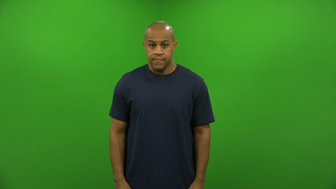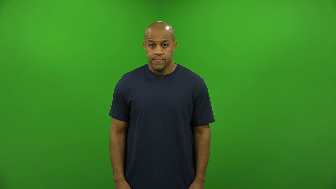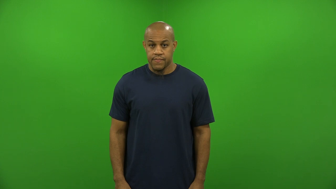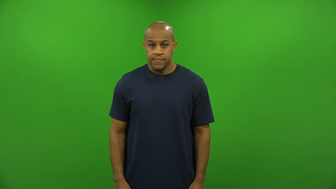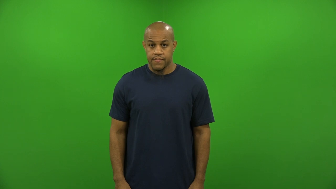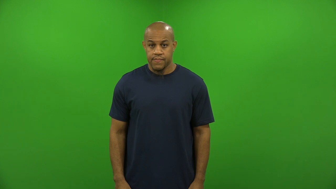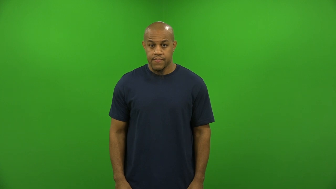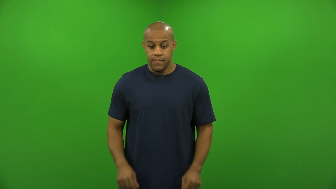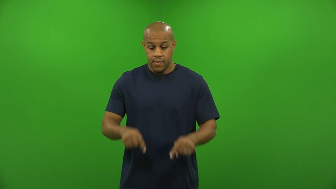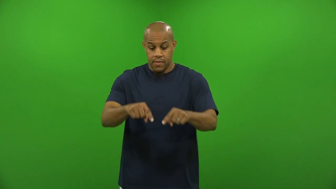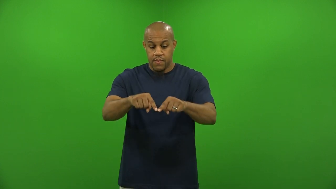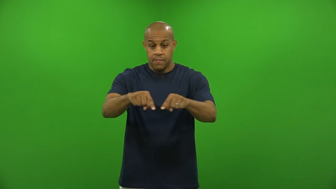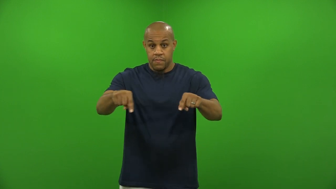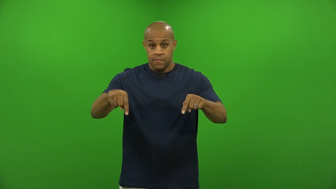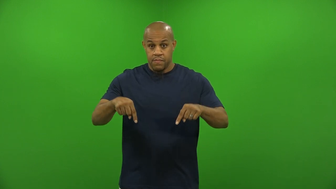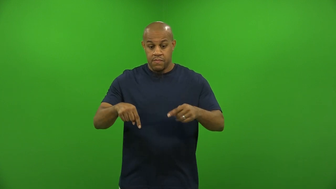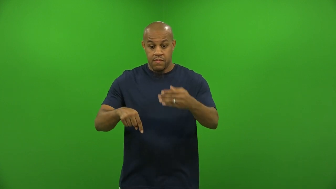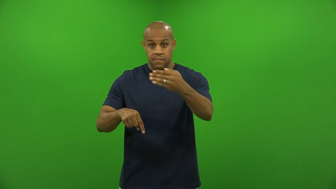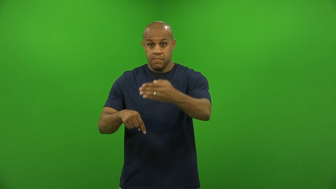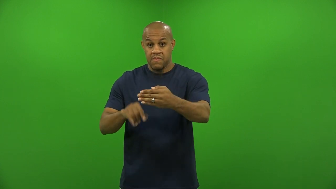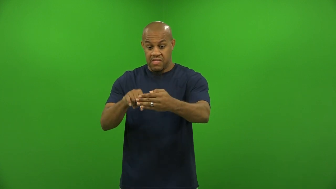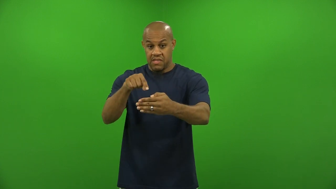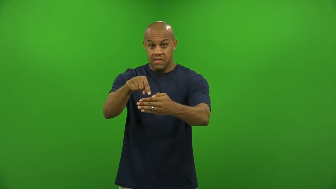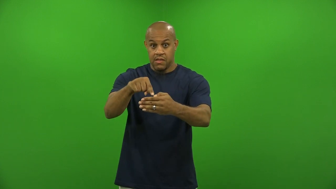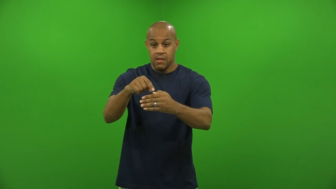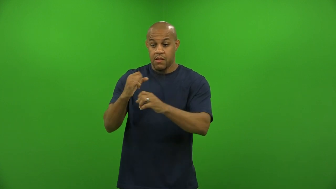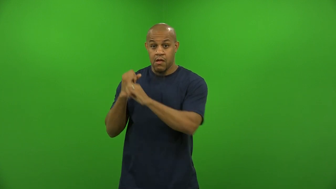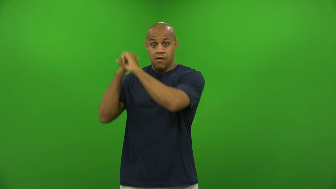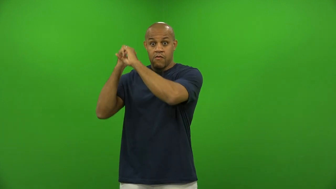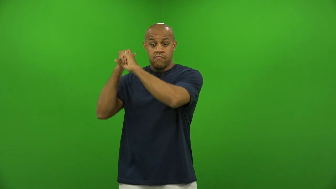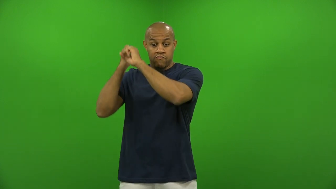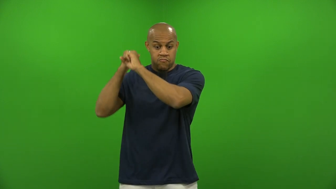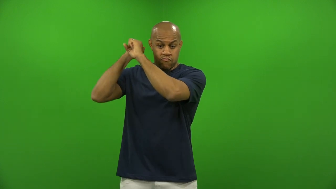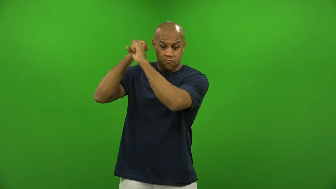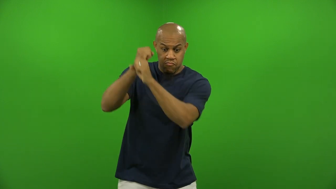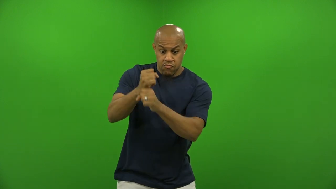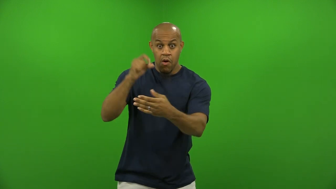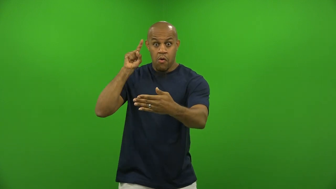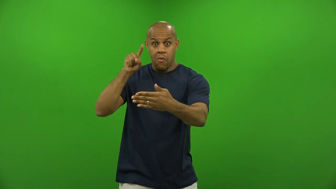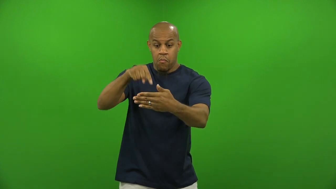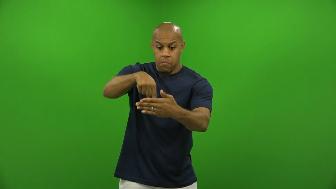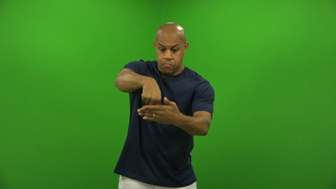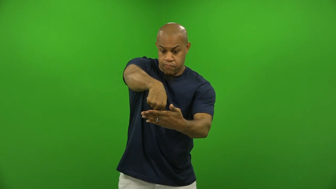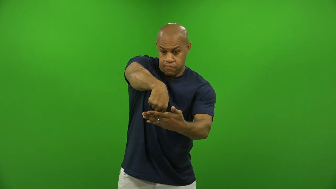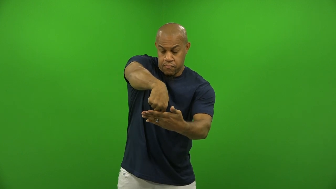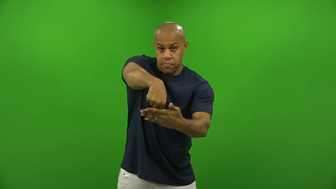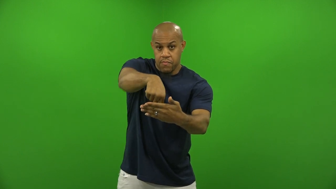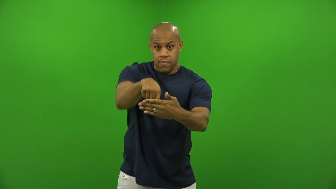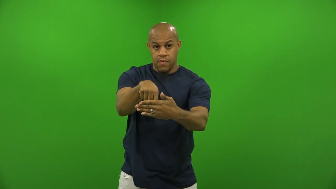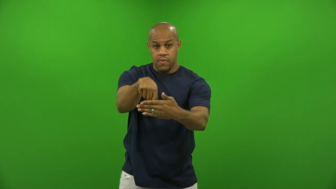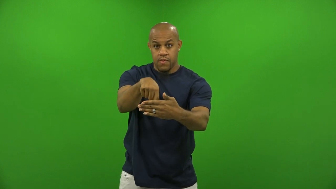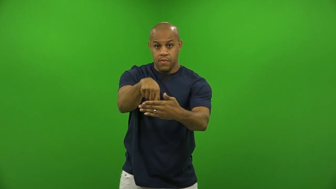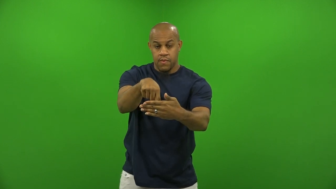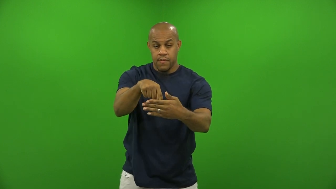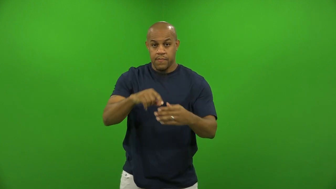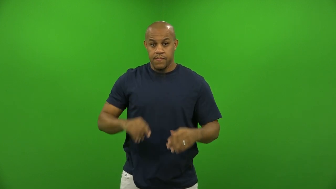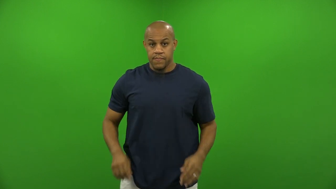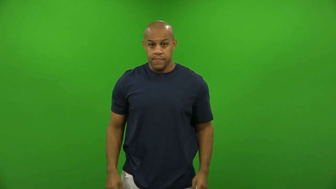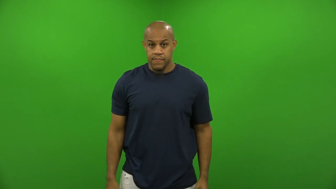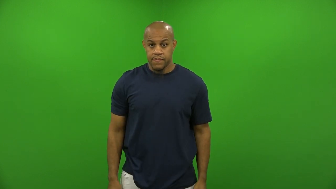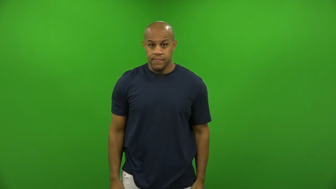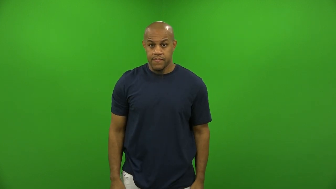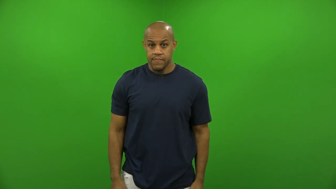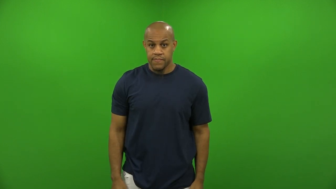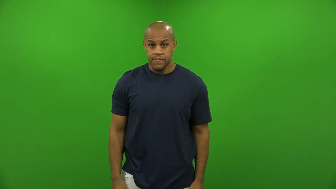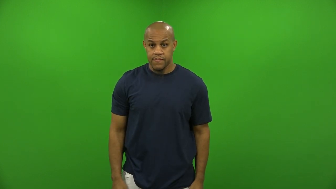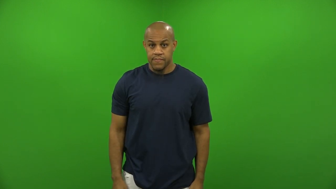Stopboard polevault